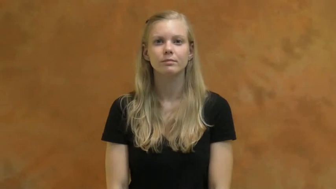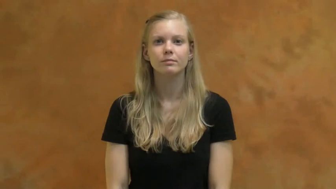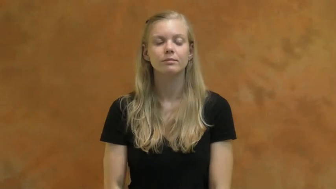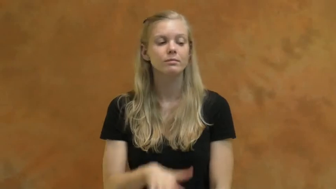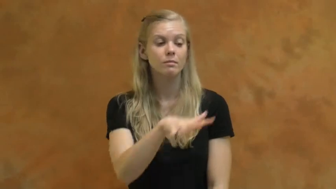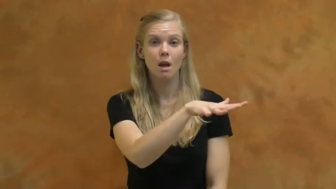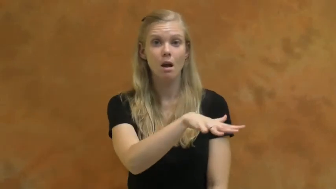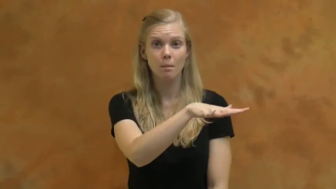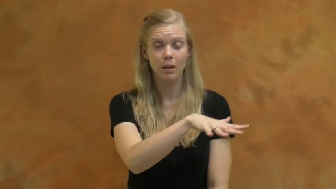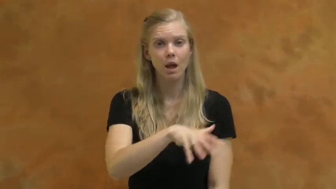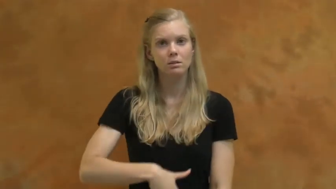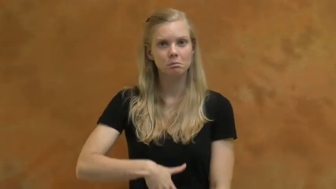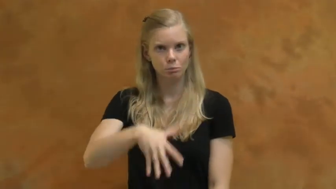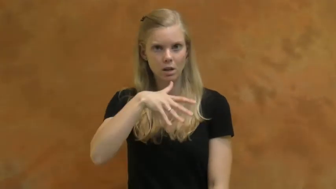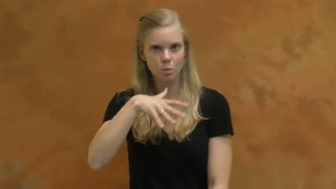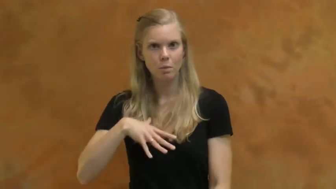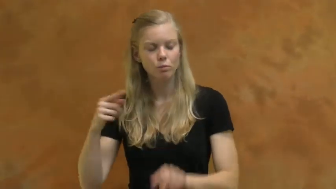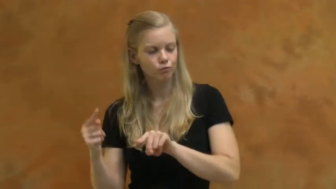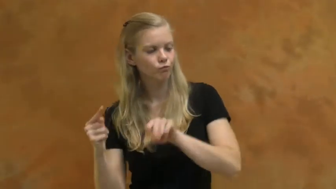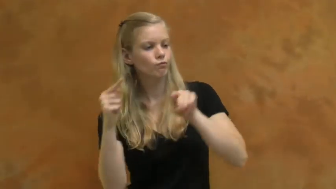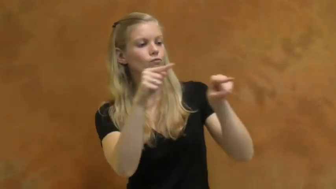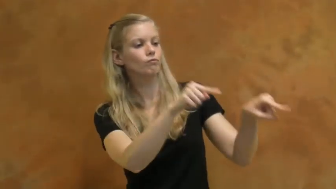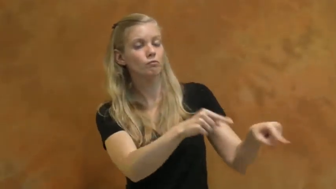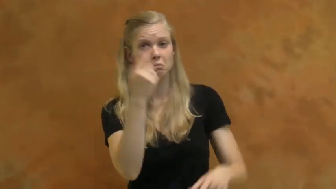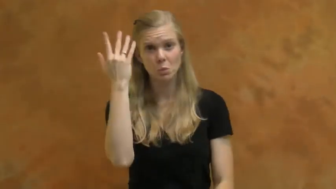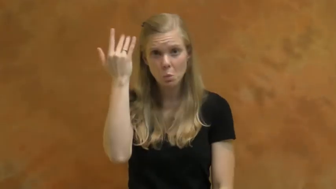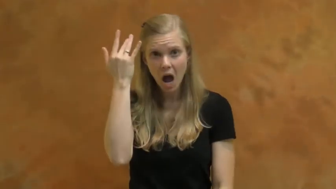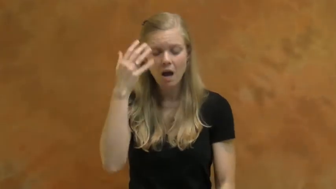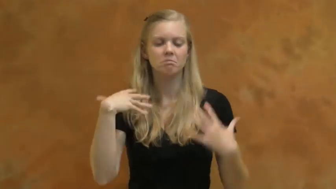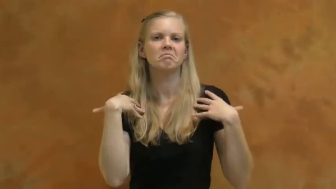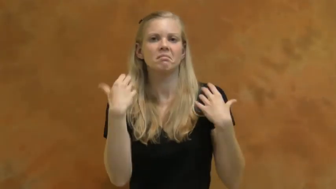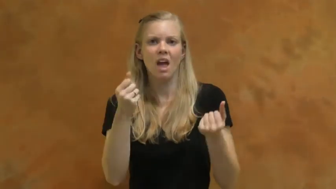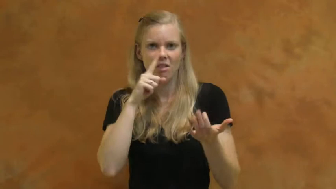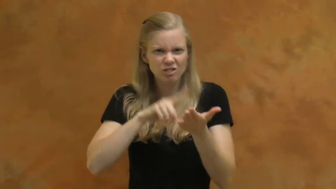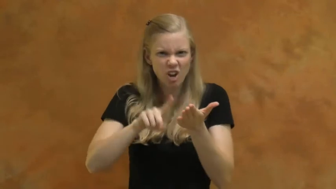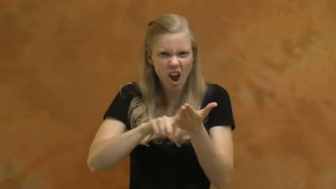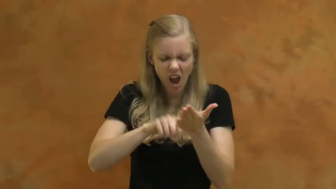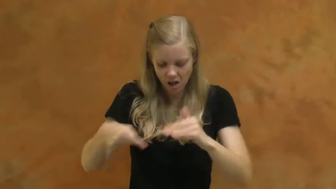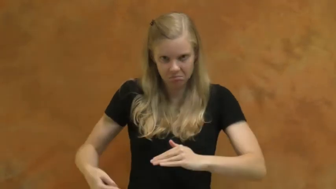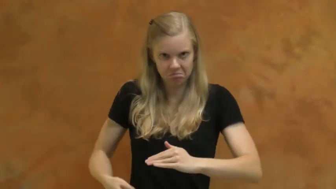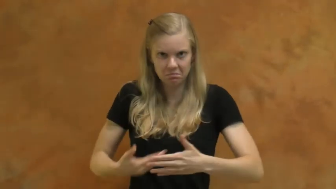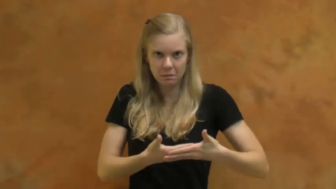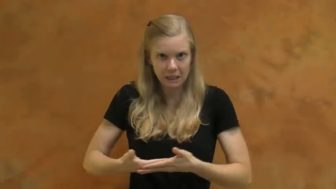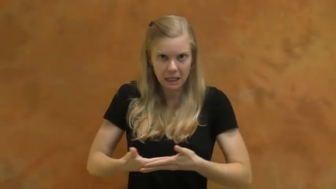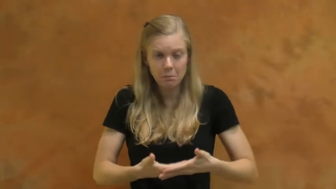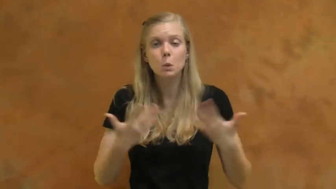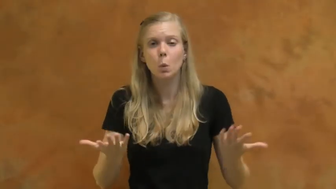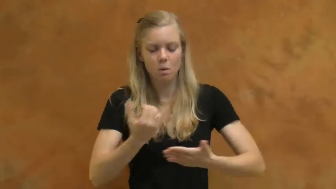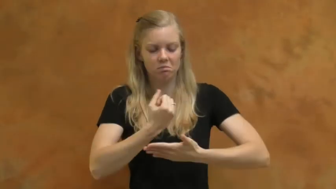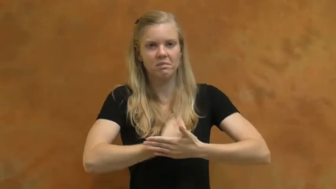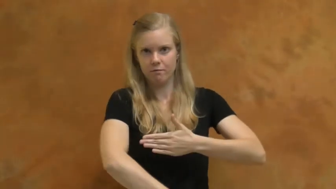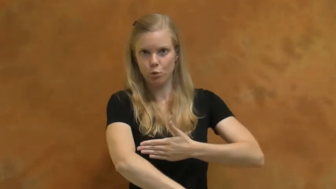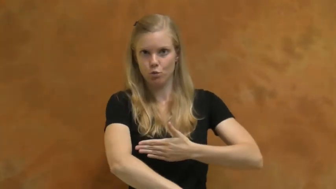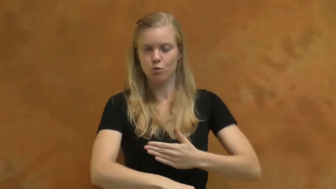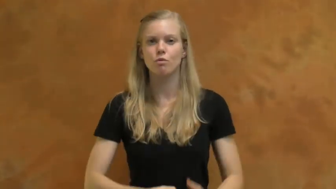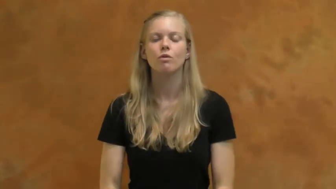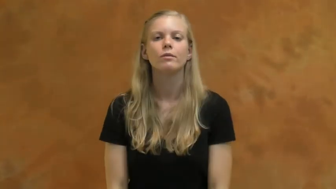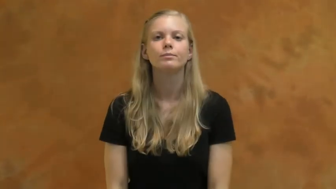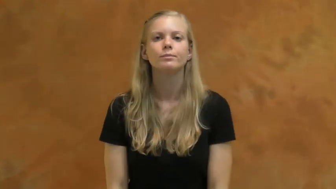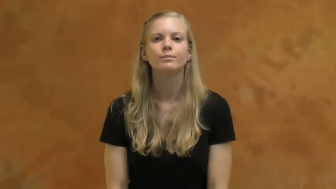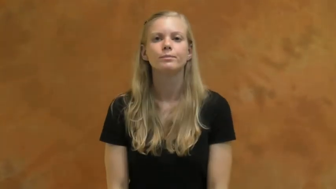maternity hospital